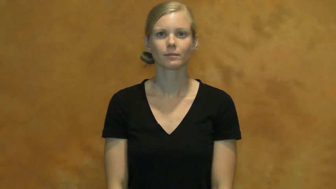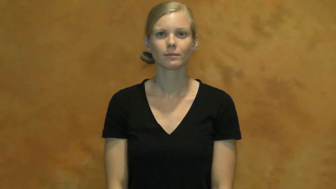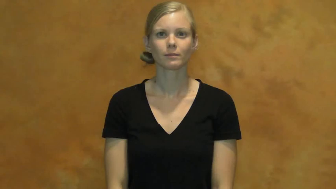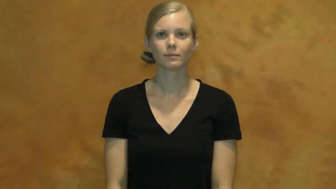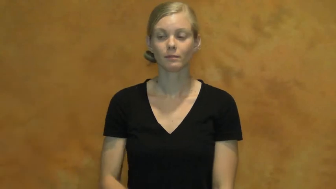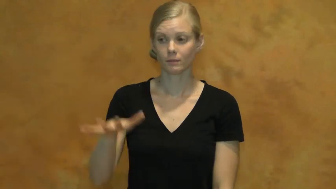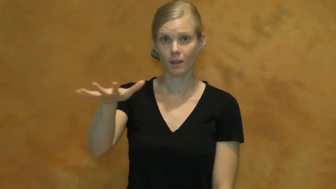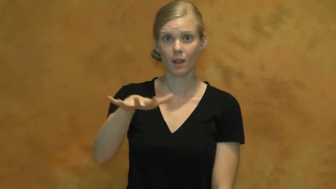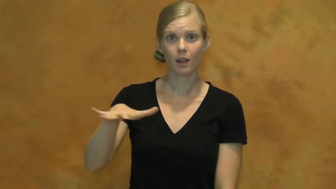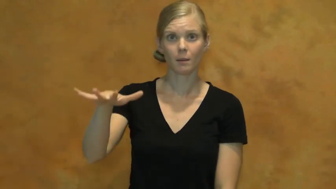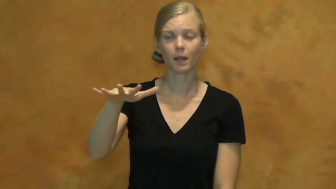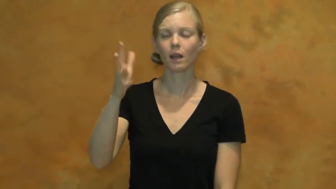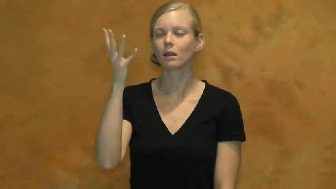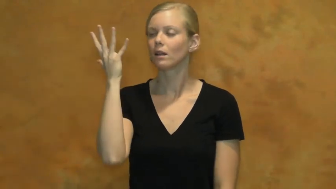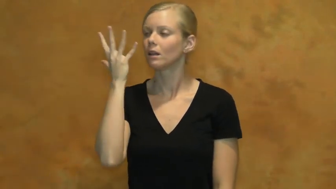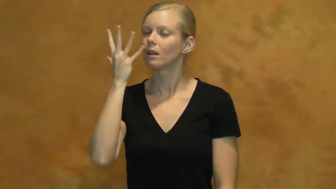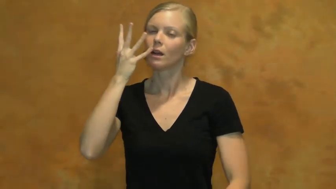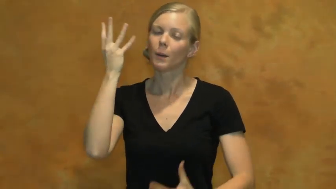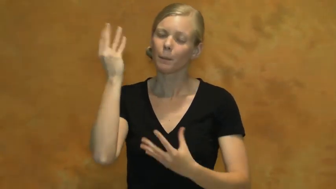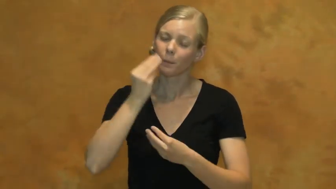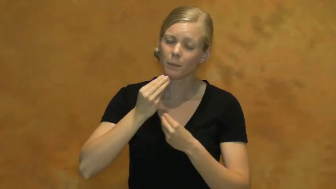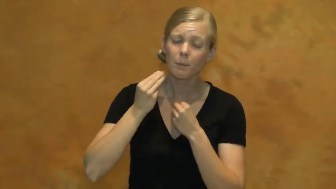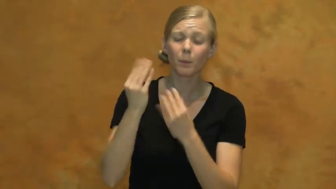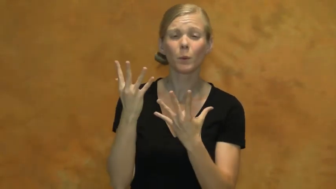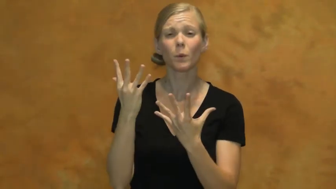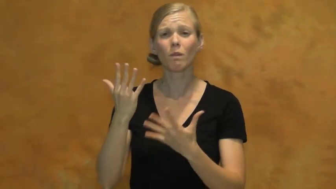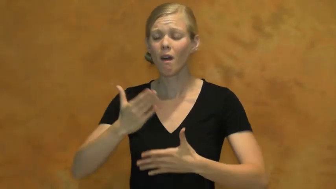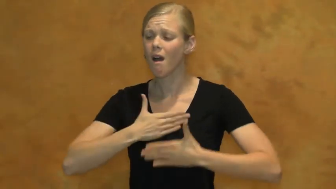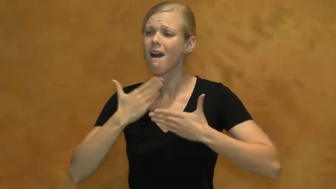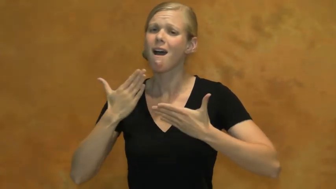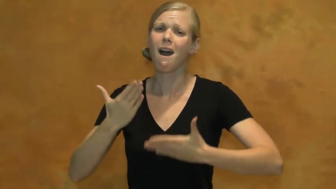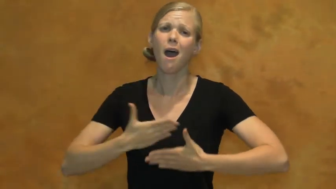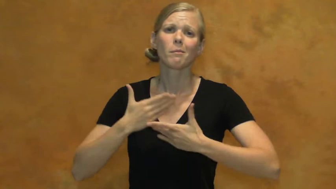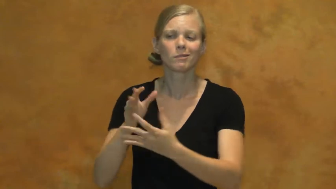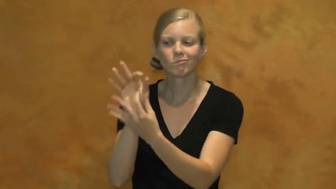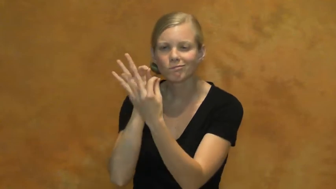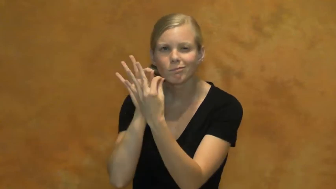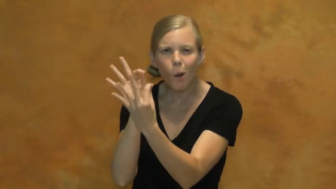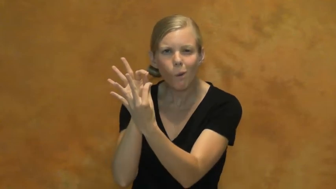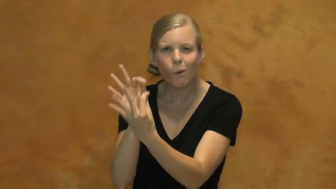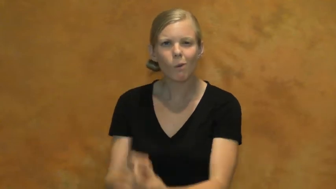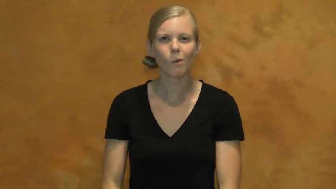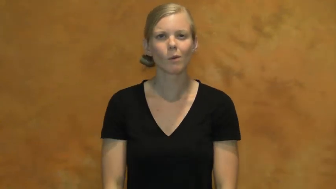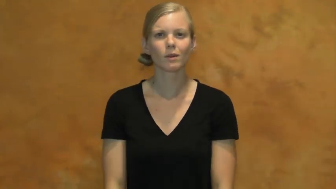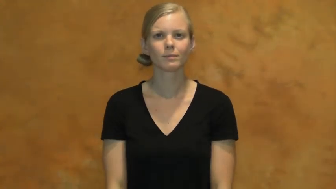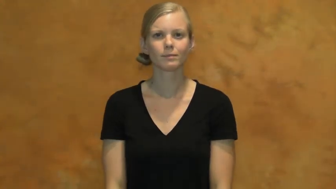paradise